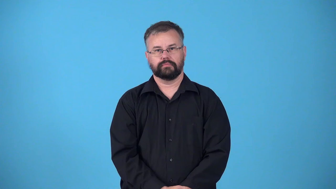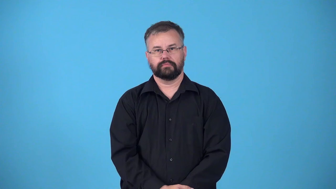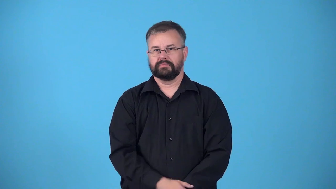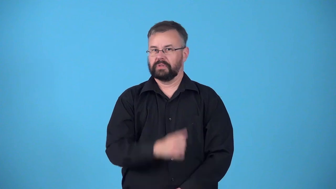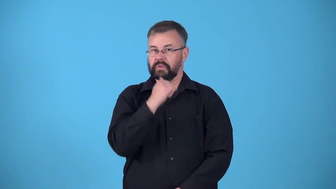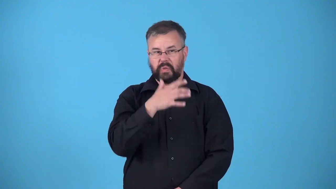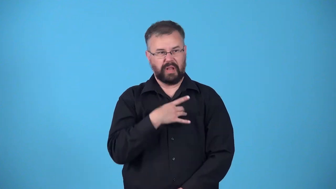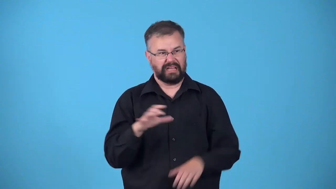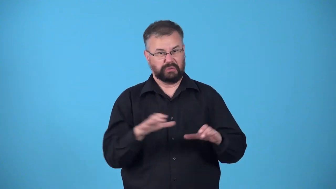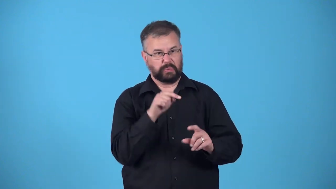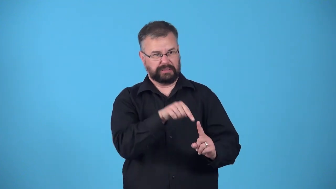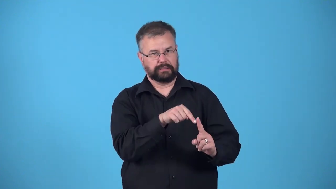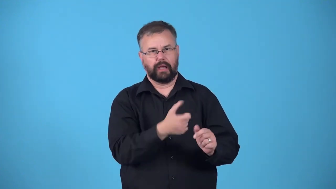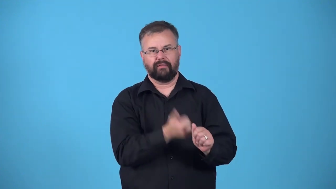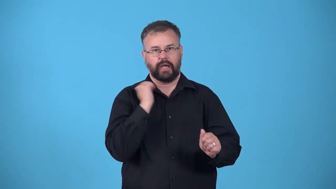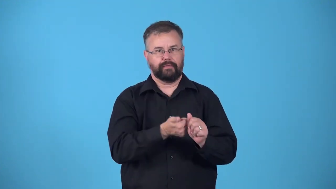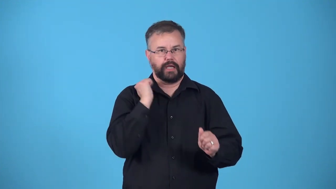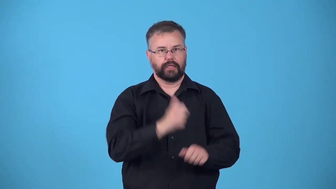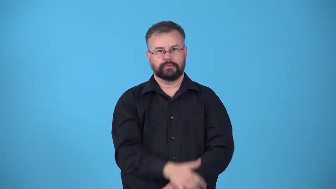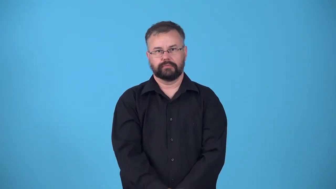get out of